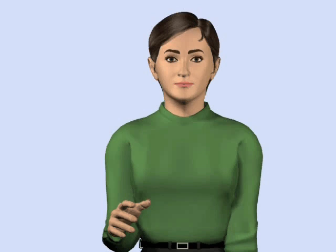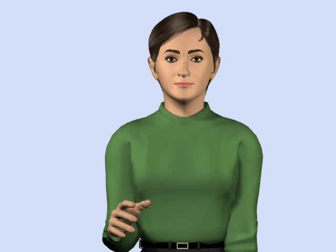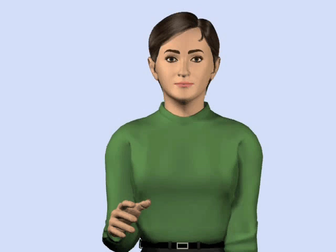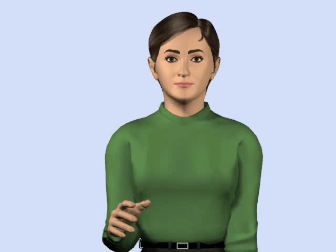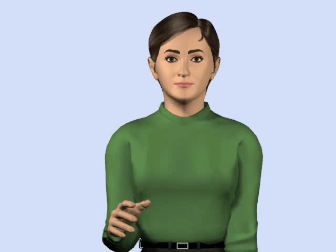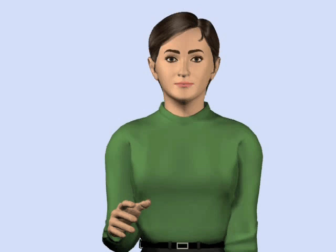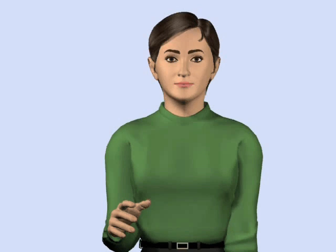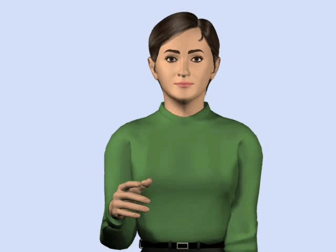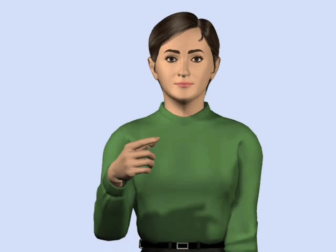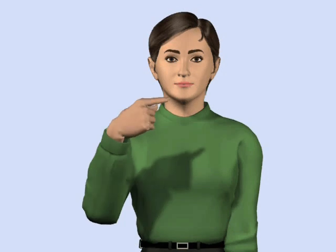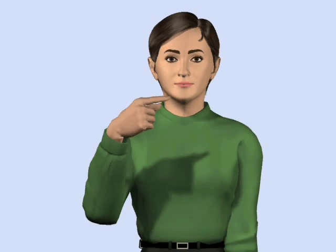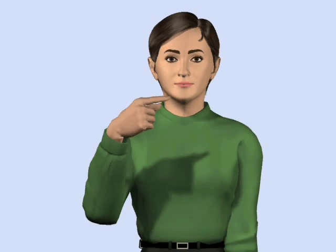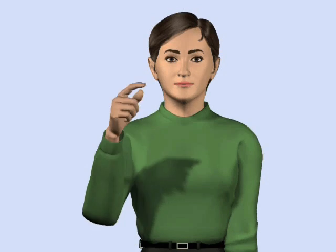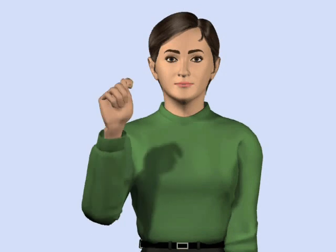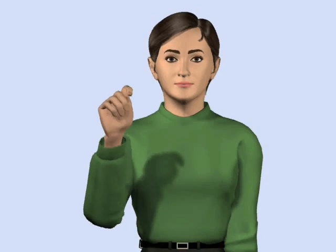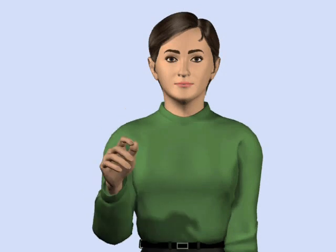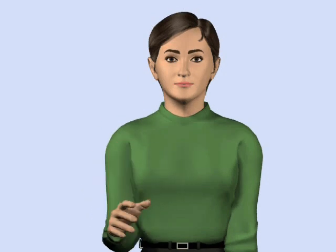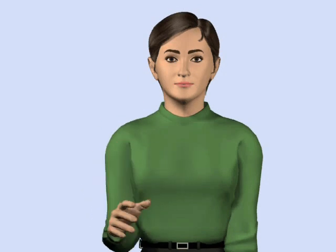Georgetown